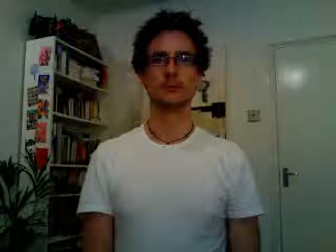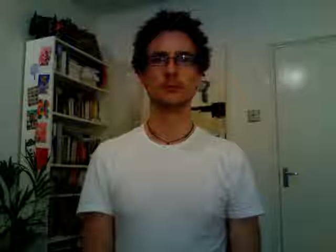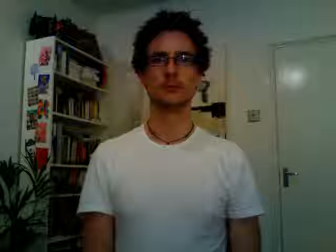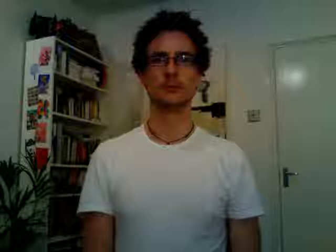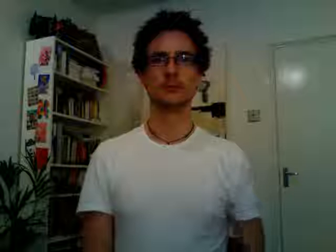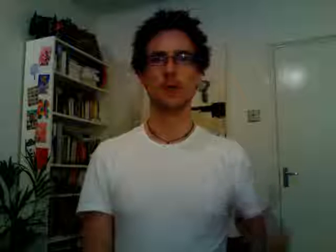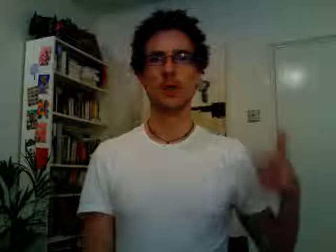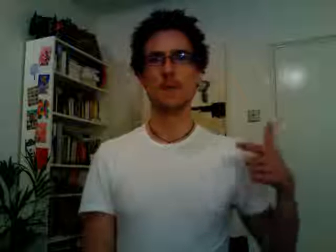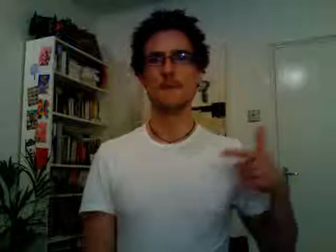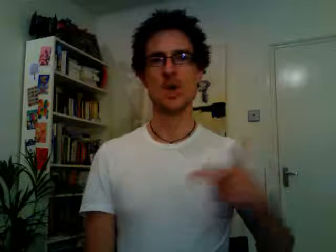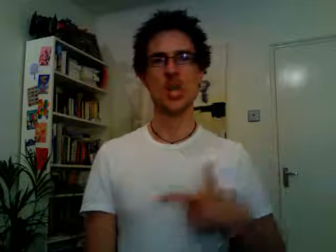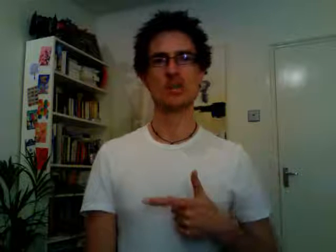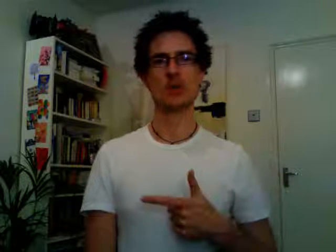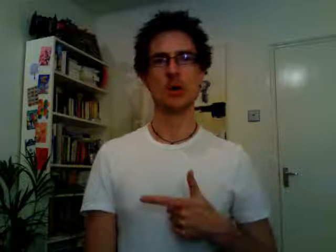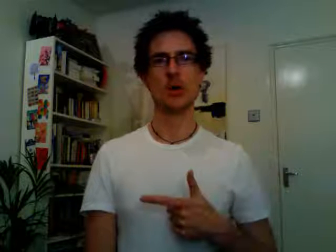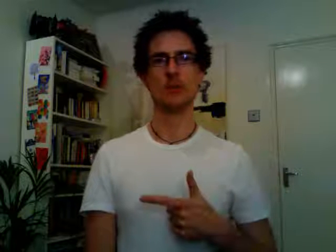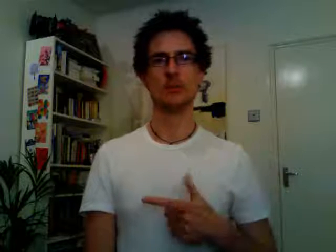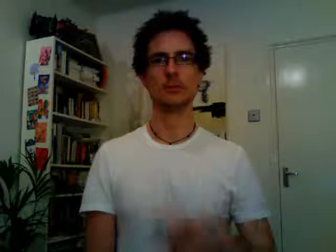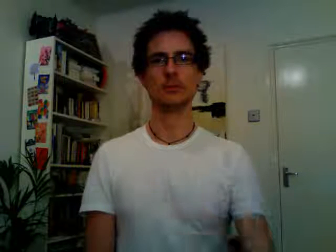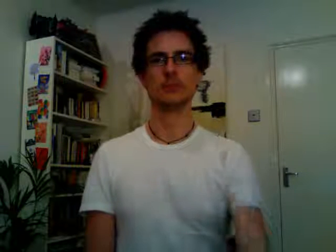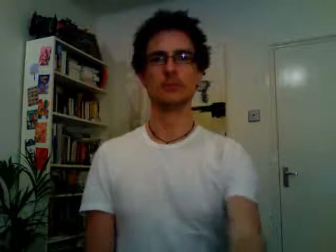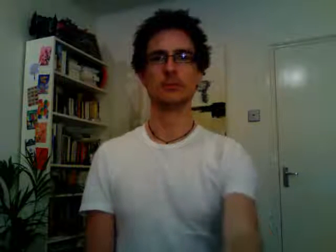bristol